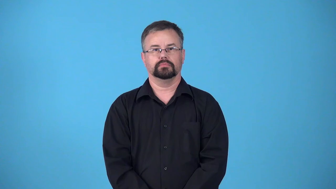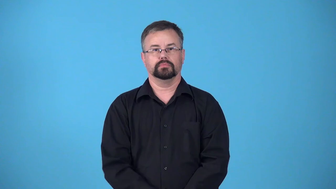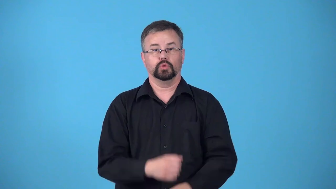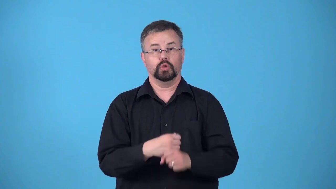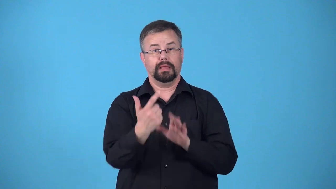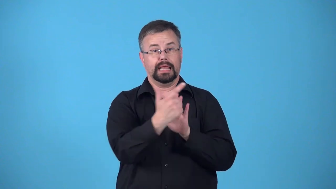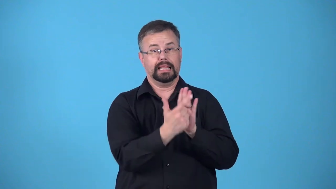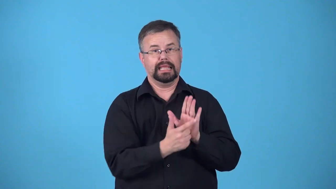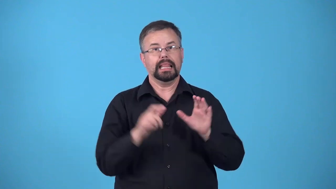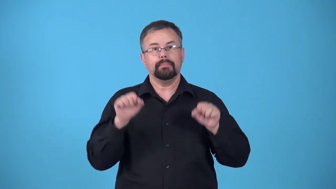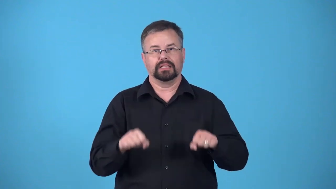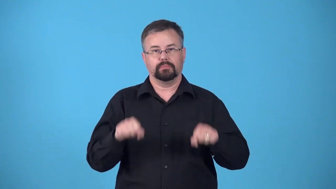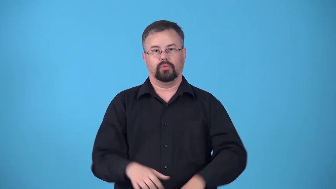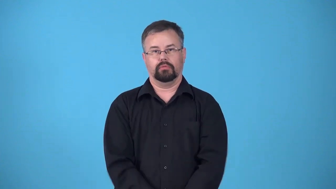capacitate